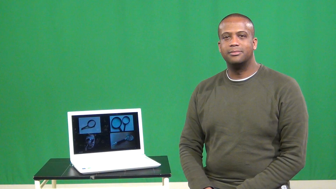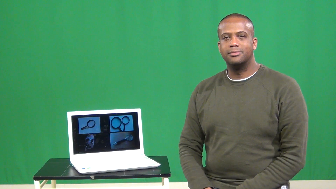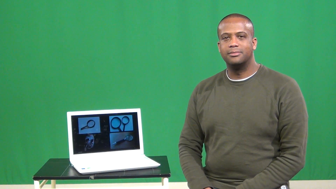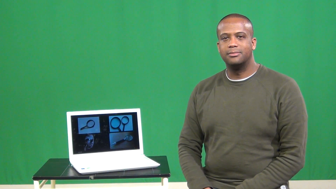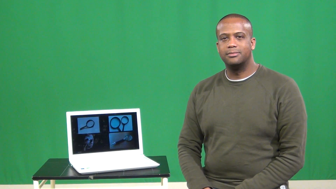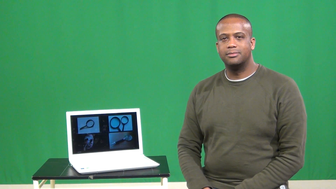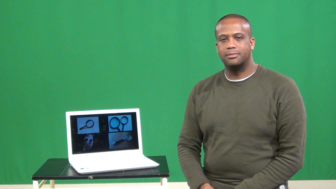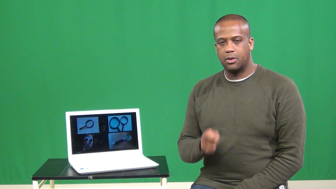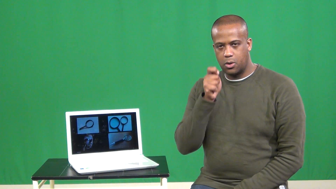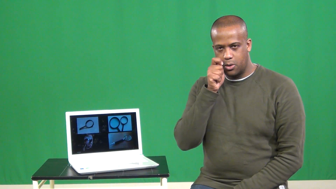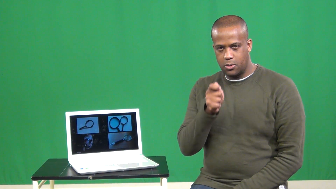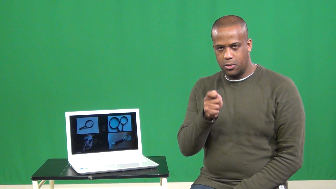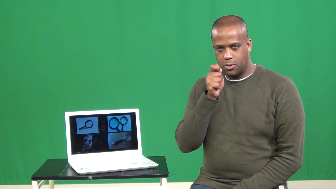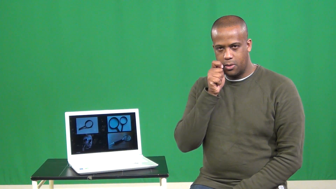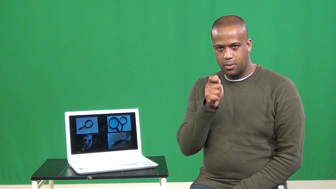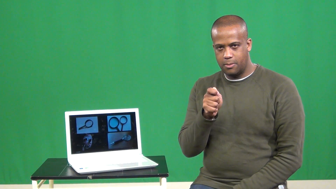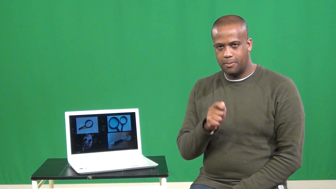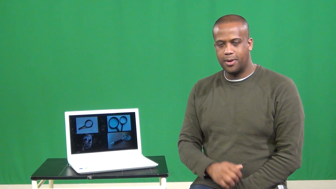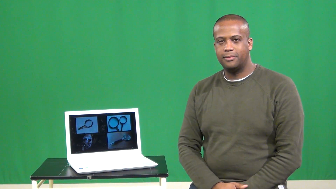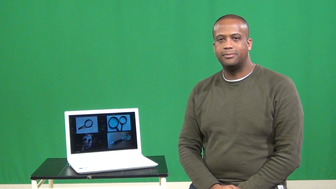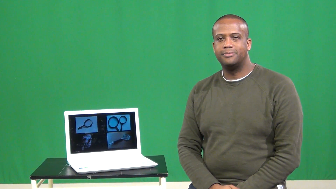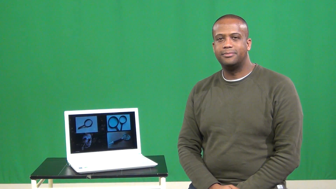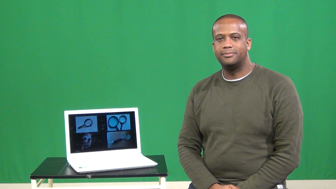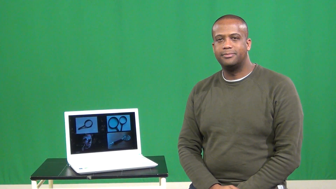magnifyingglass